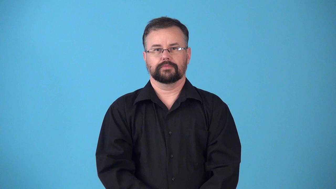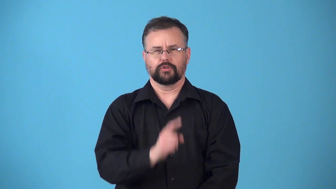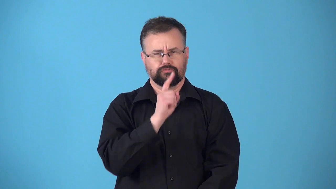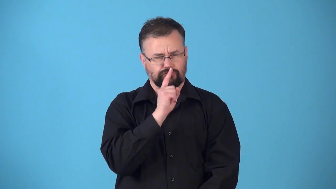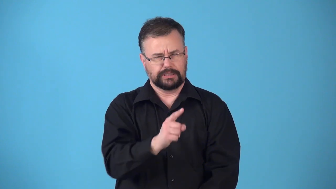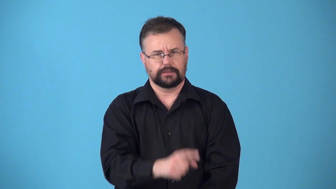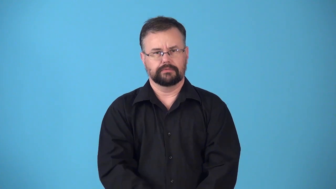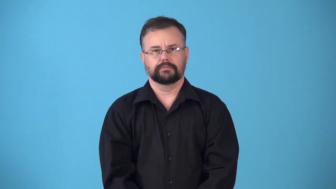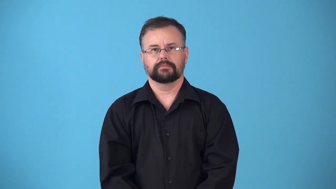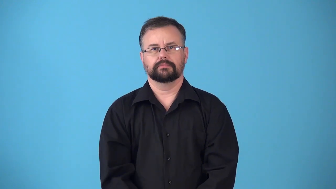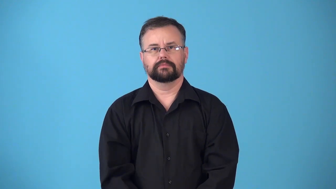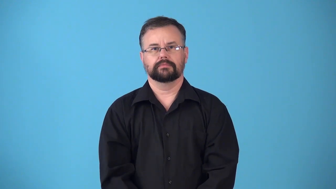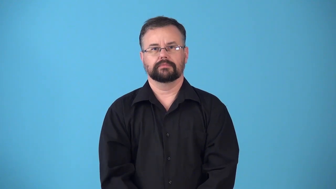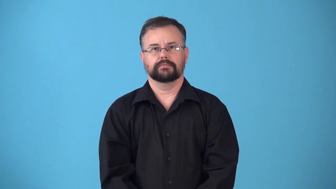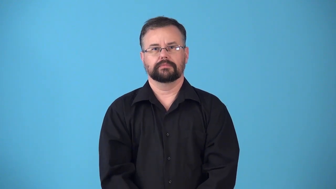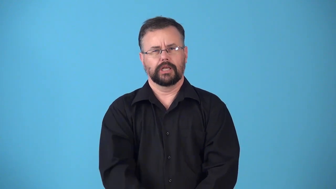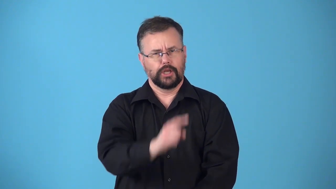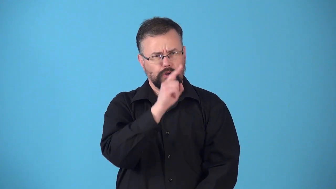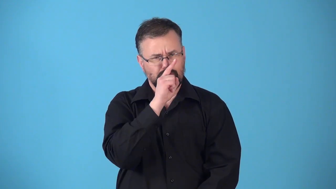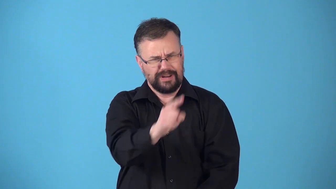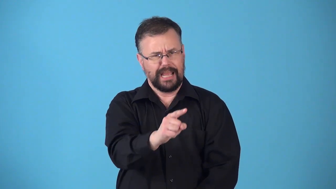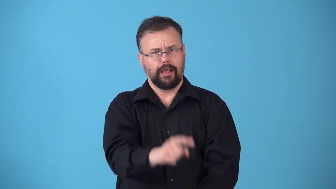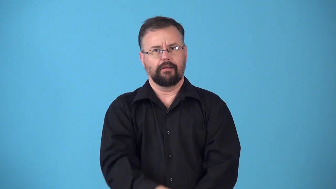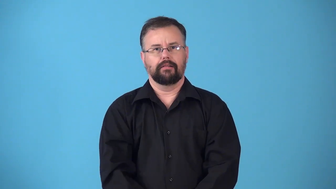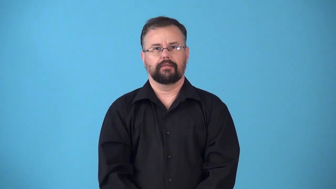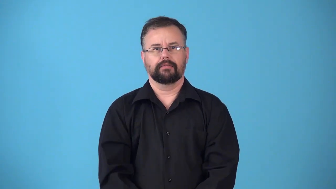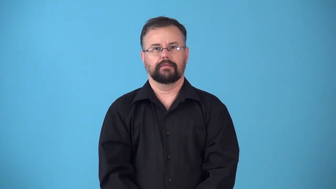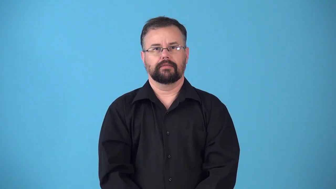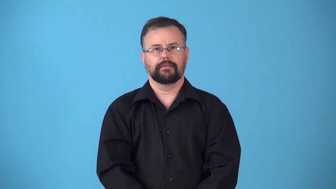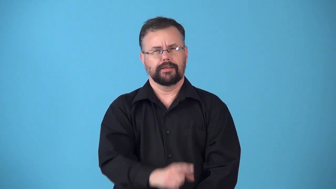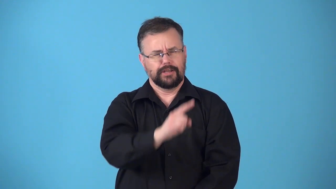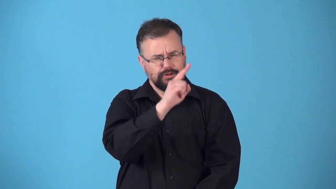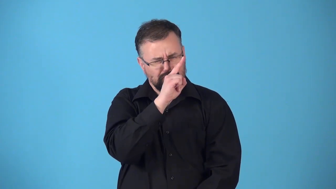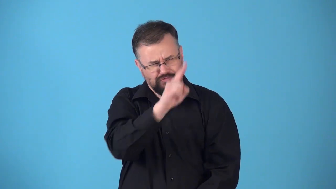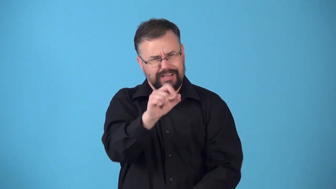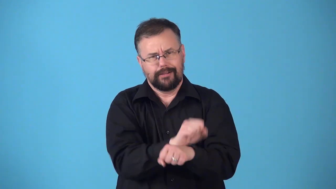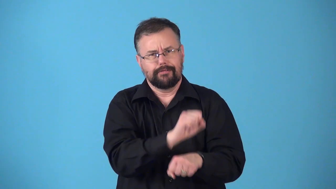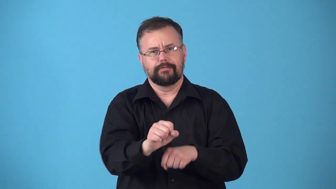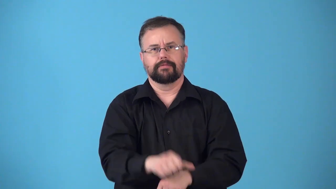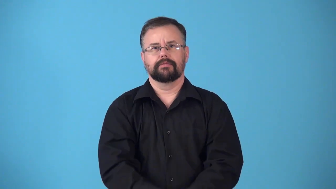real,realer,realest